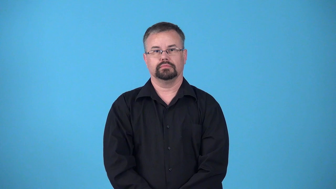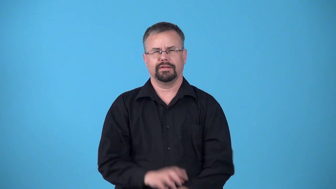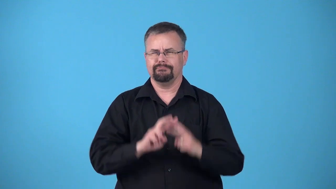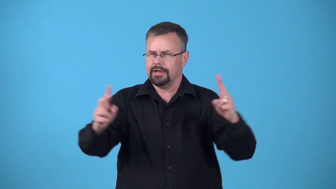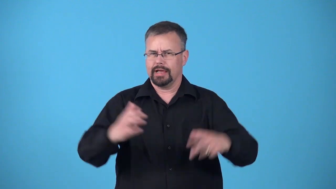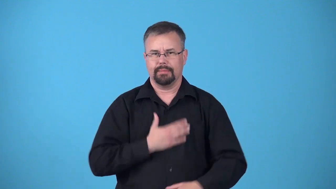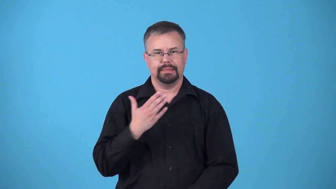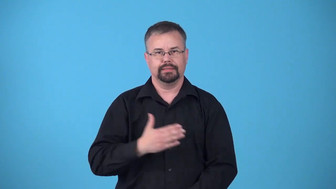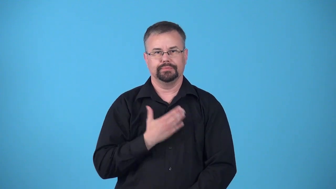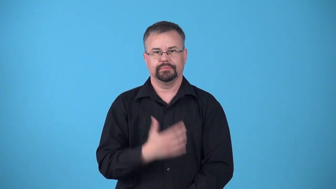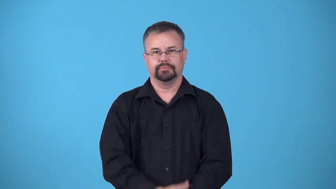hog heaven